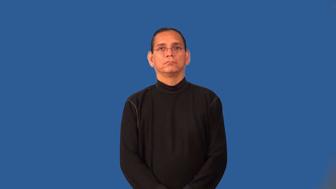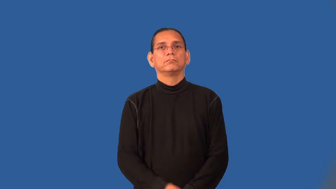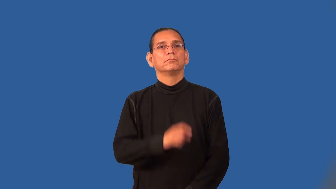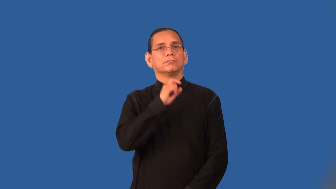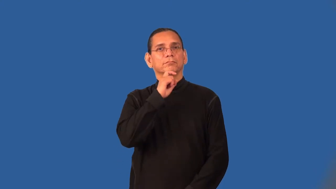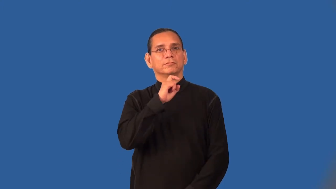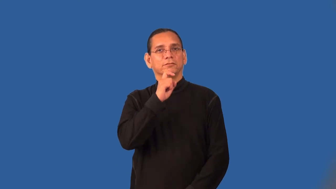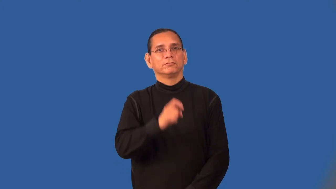steel,cast-iron